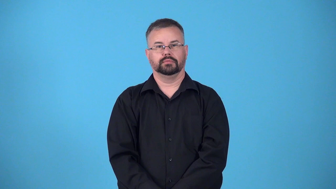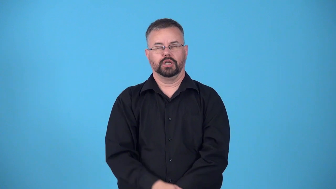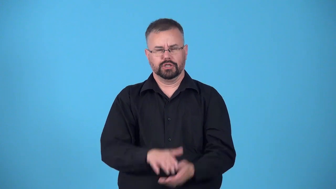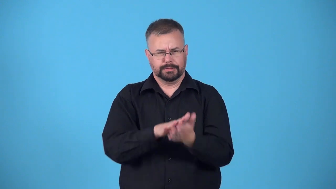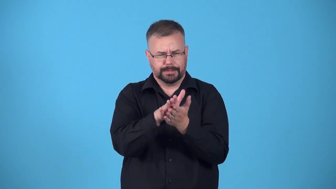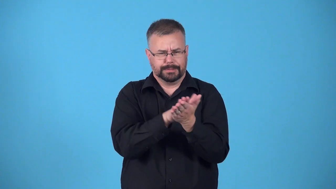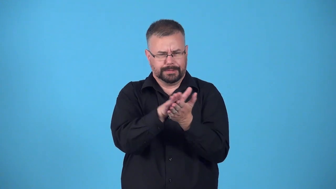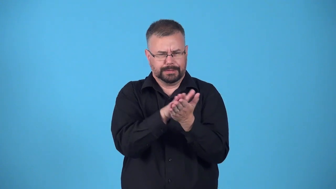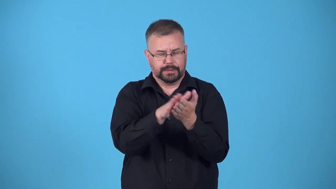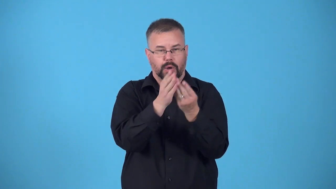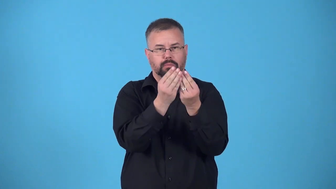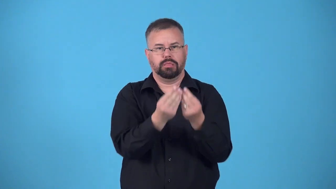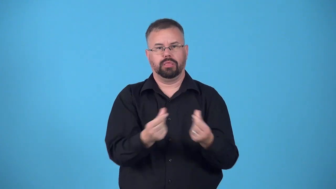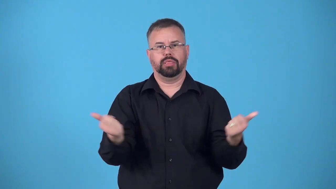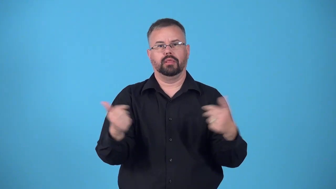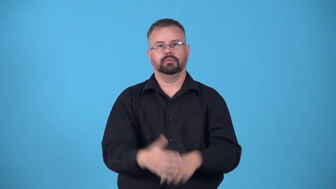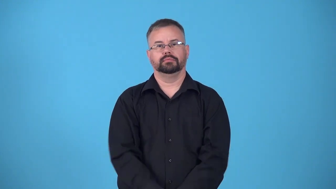rub away, rub off, rub out